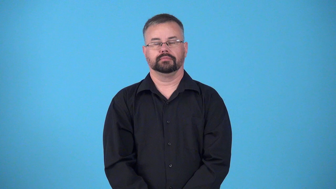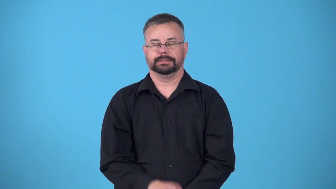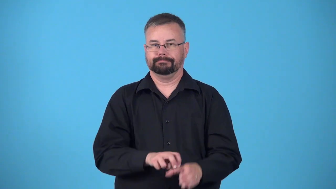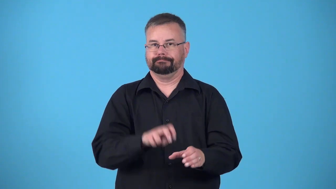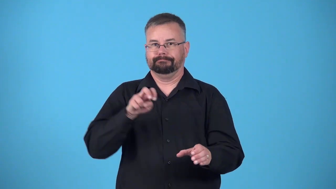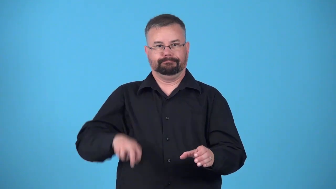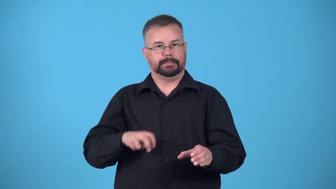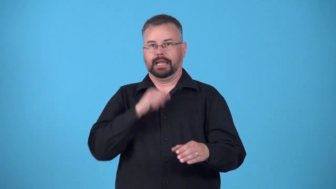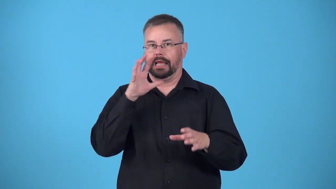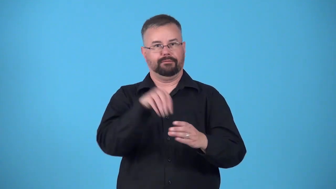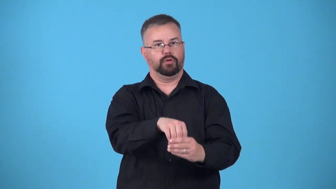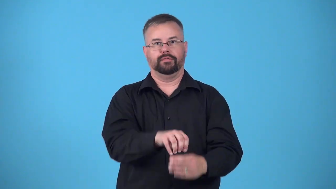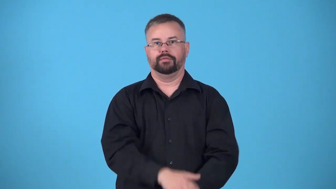sit out